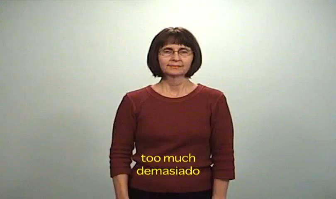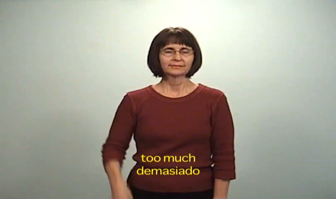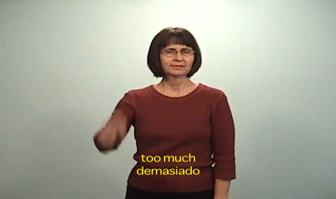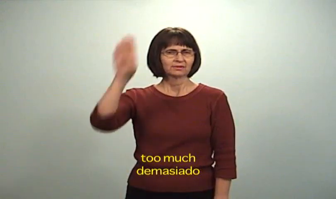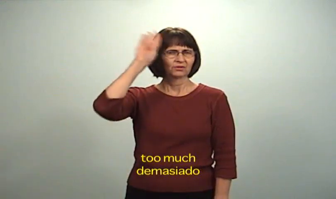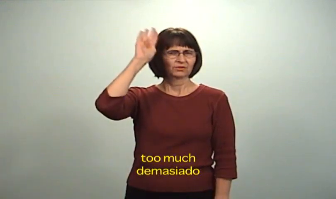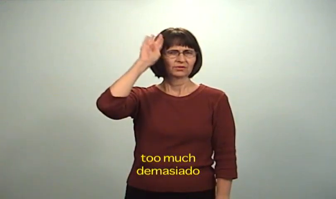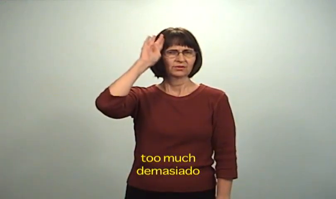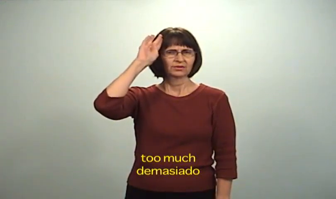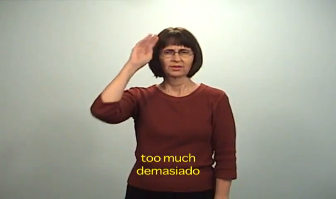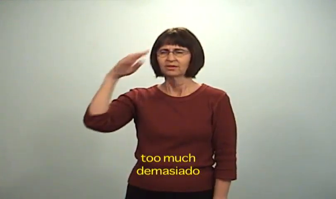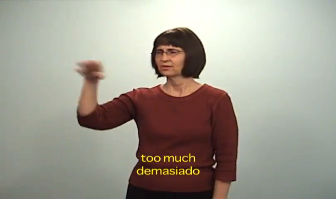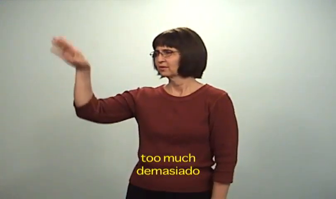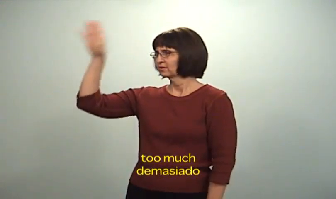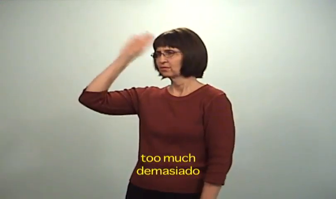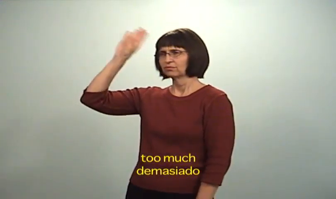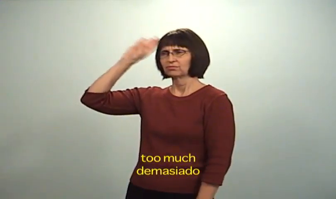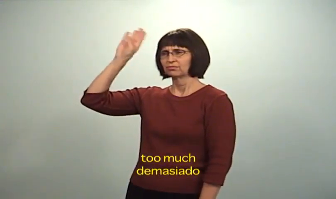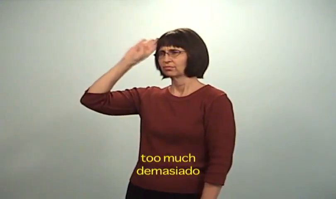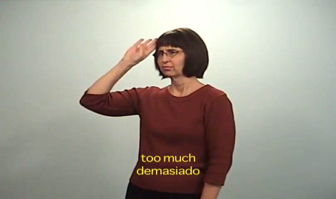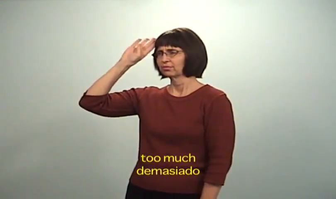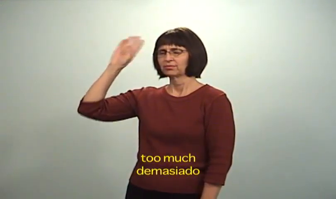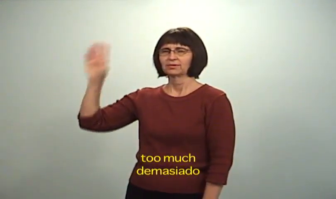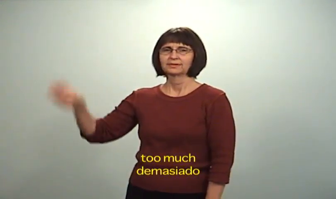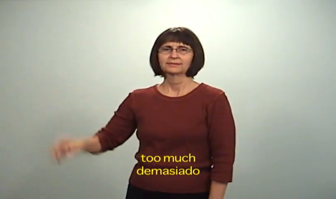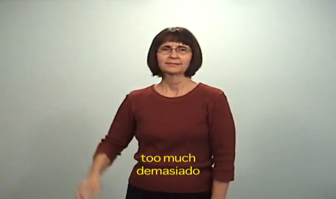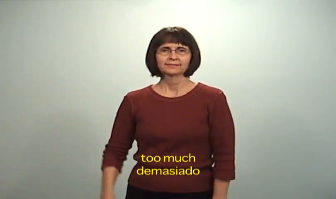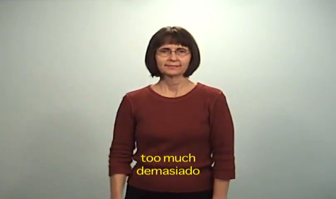Too much